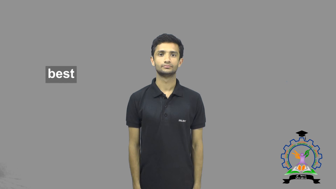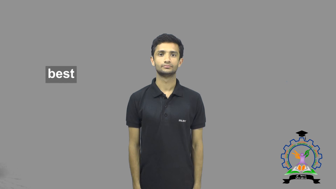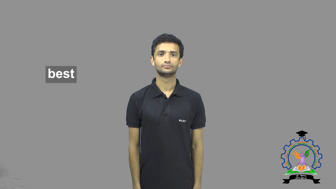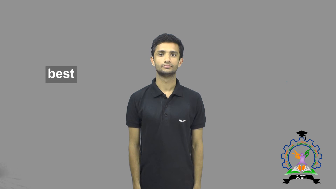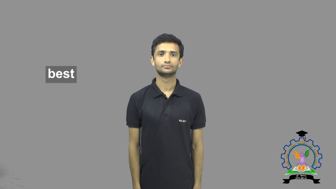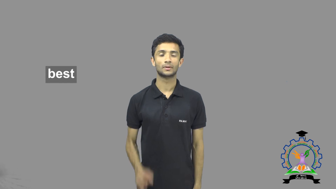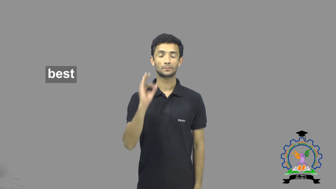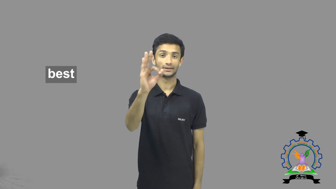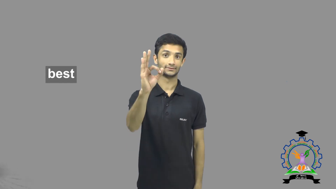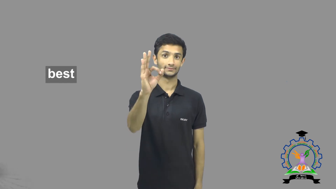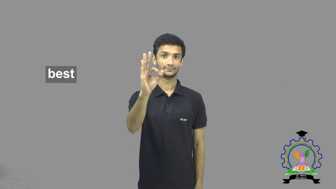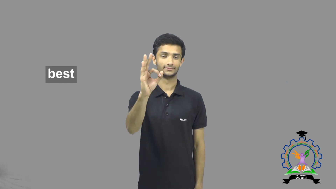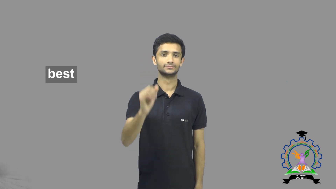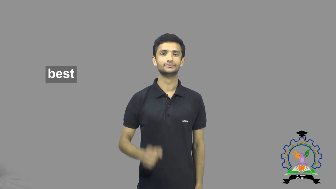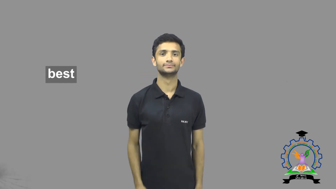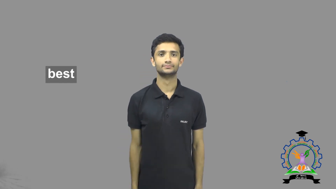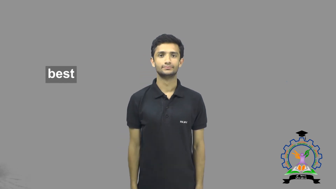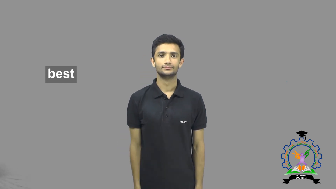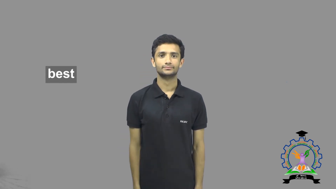best